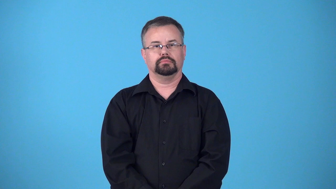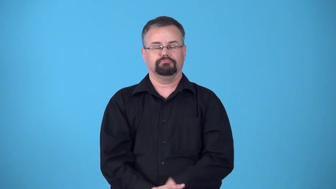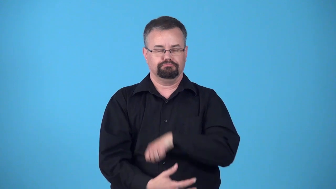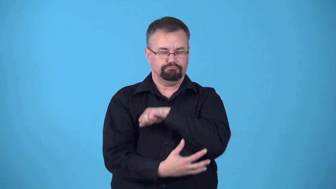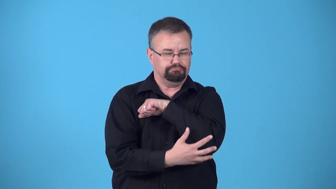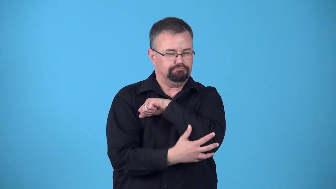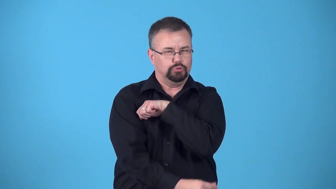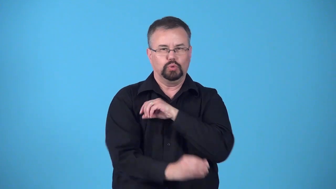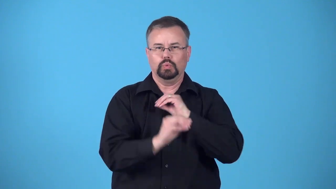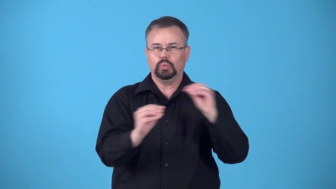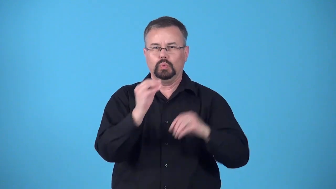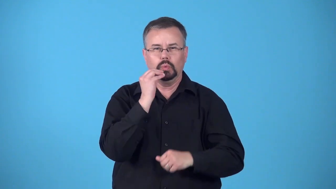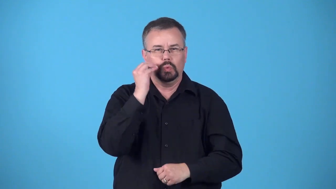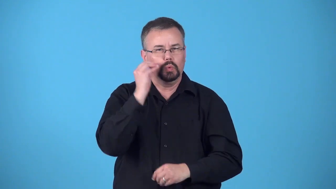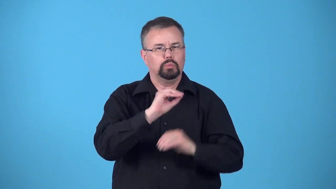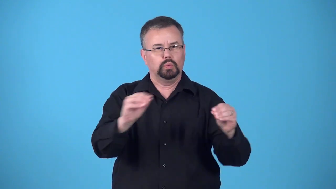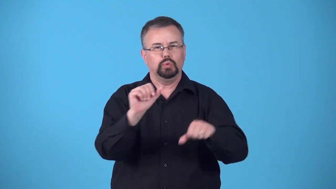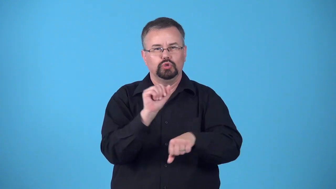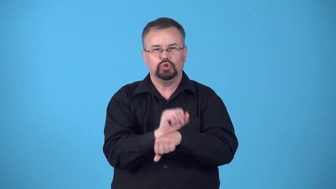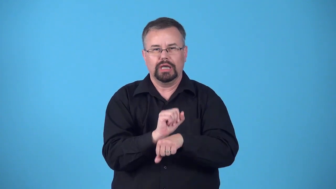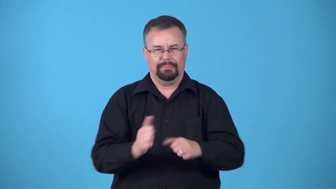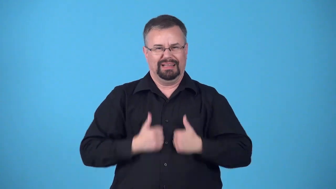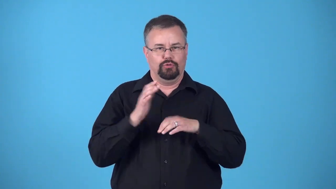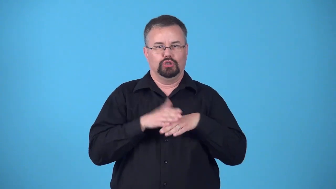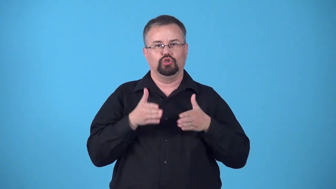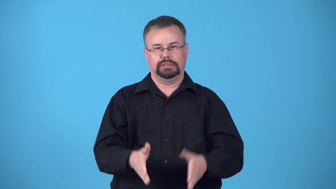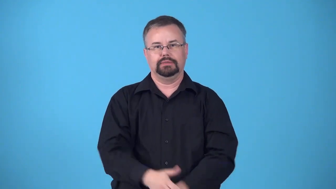on skid row